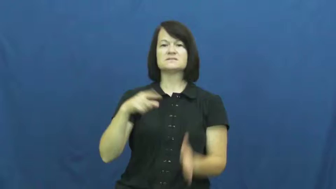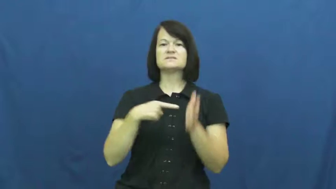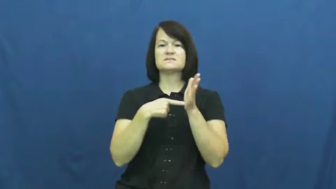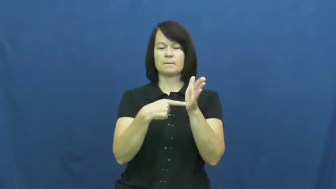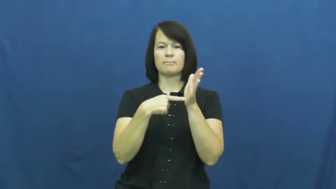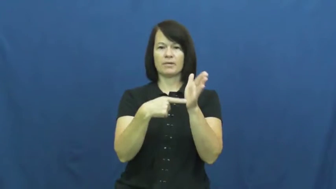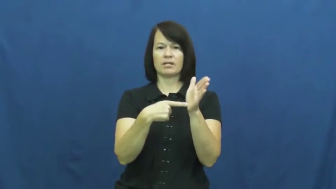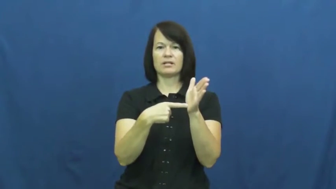symbol,betoken,token,ideogram,prefigure